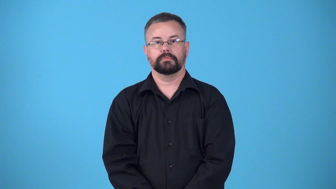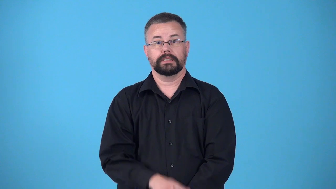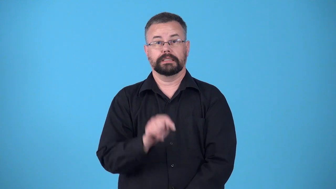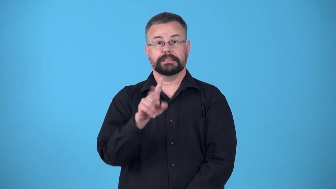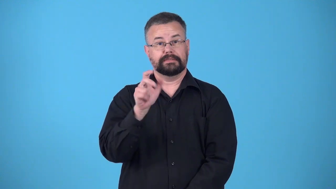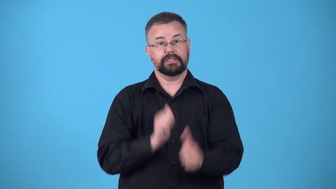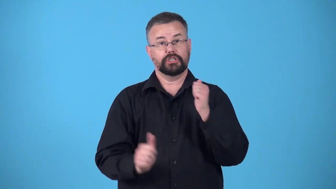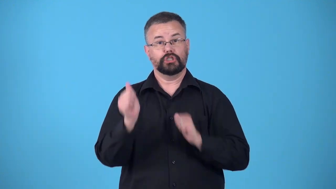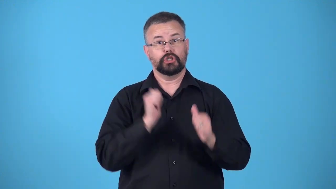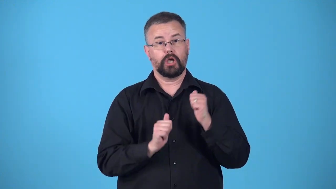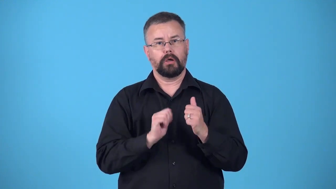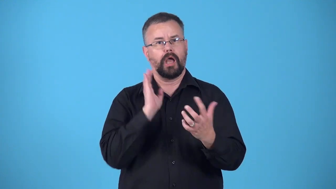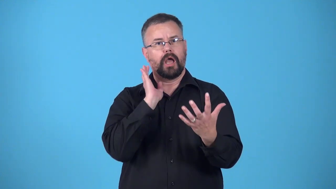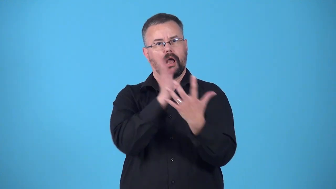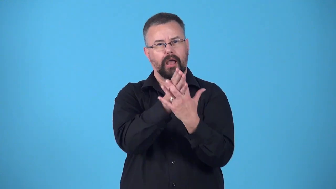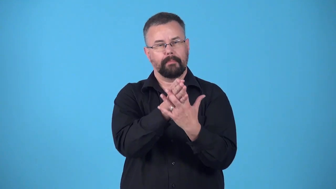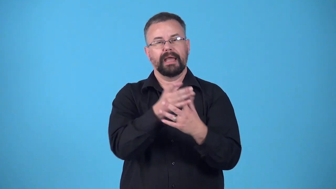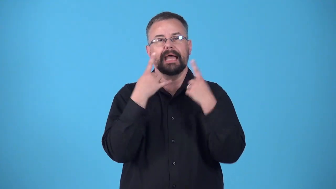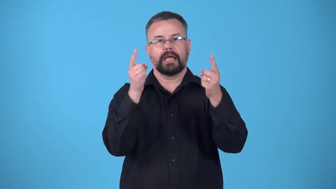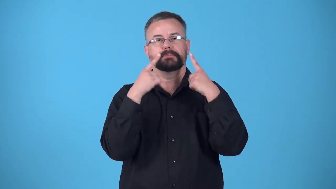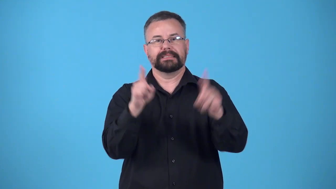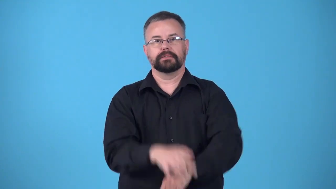cut in